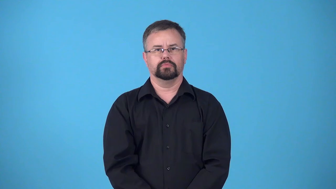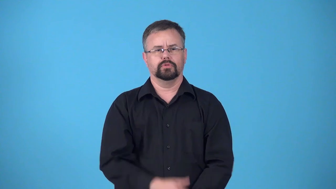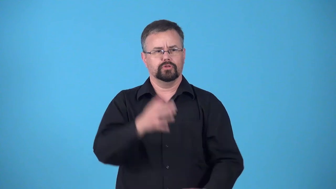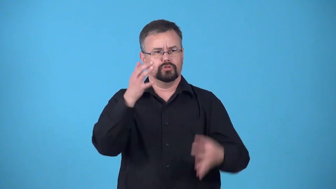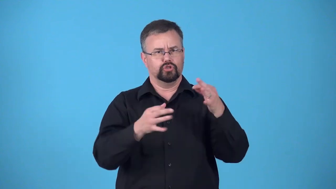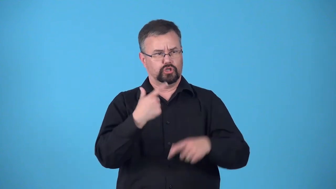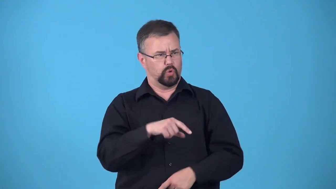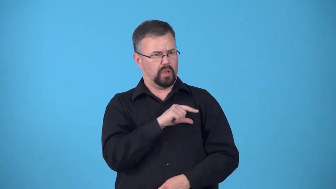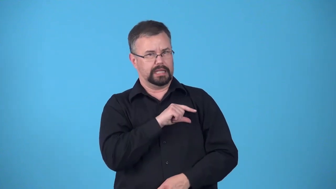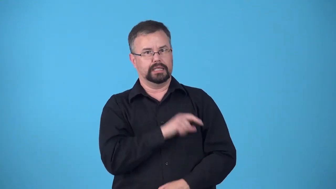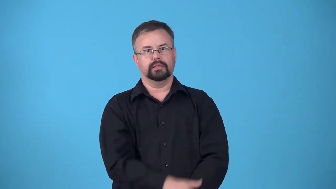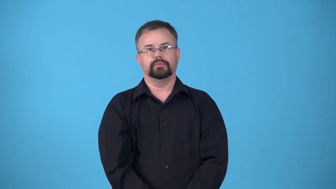by